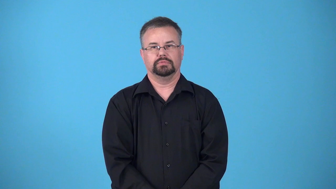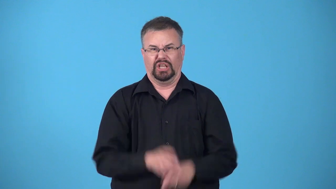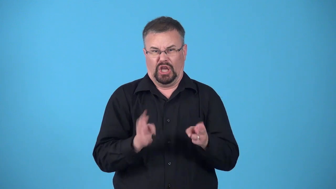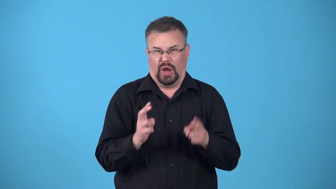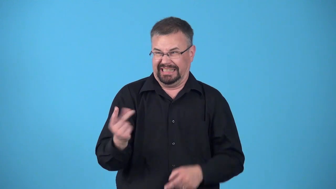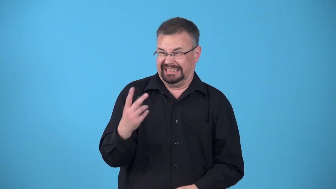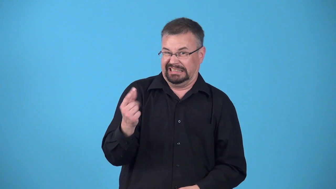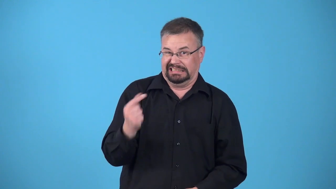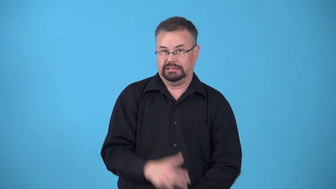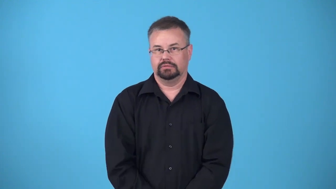like it's going out of style